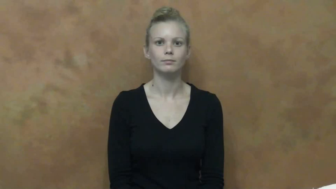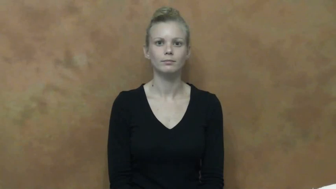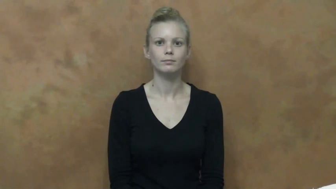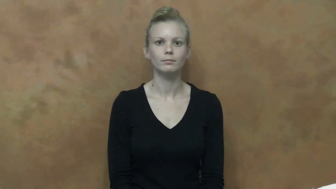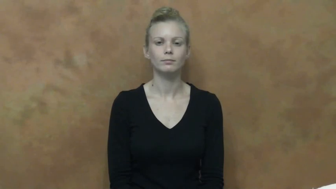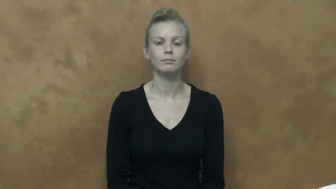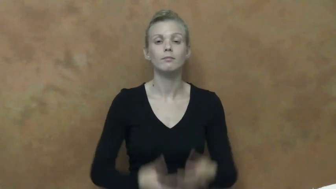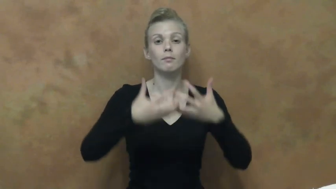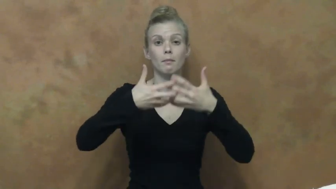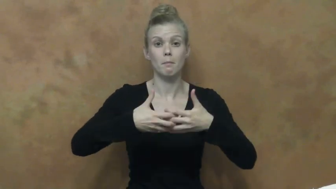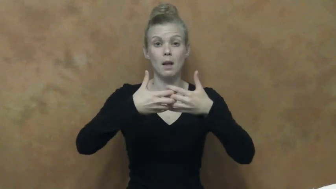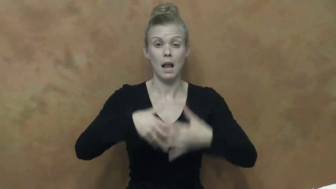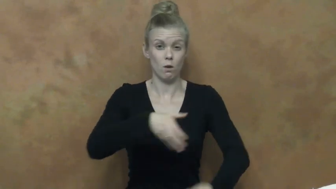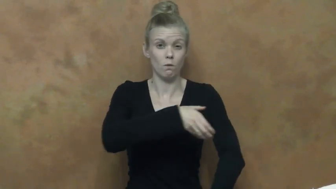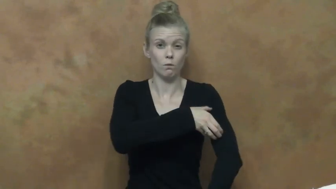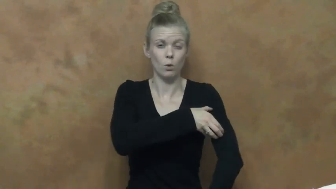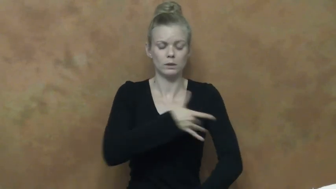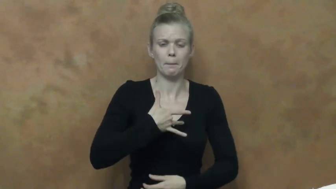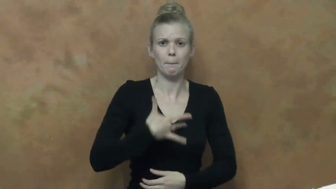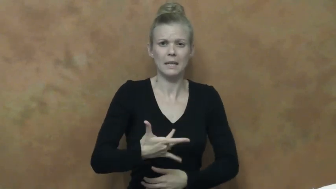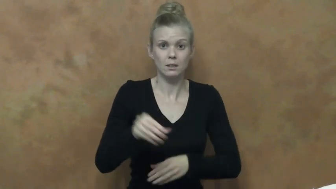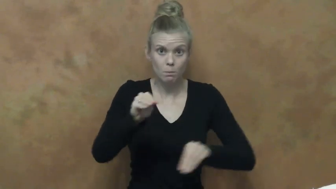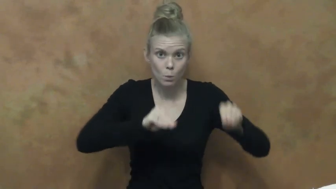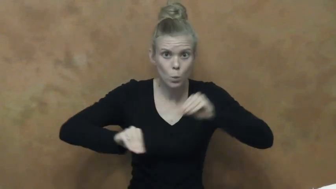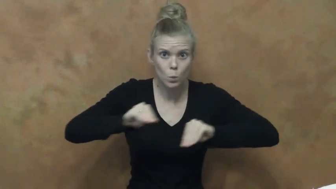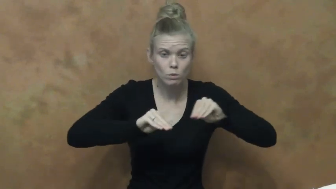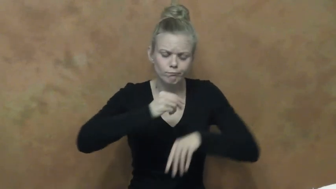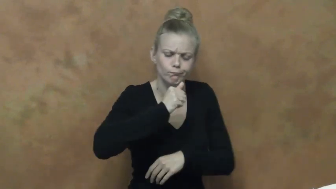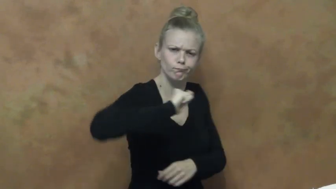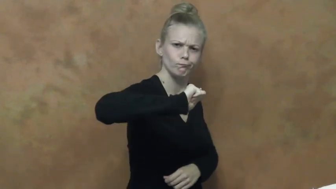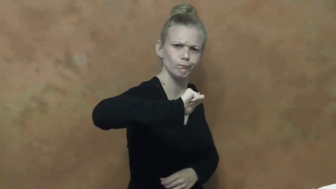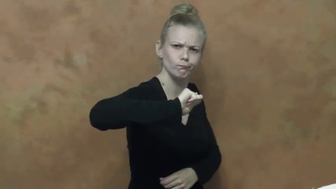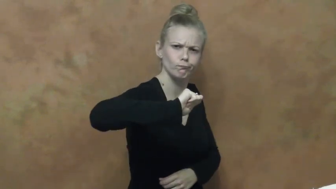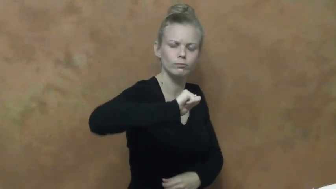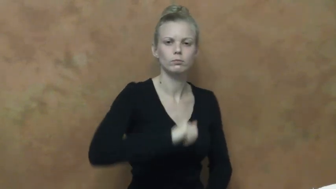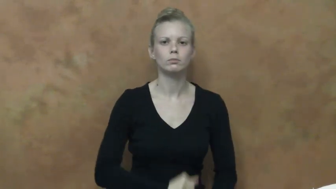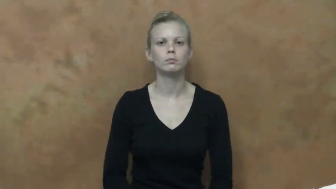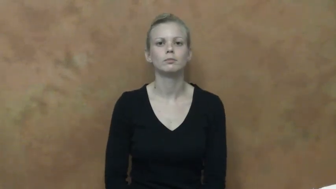active resistance